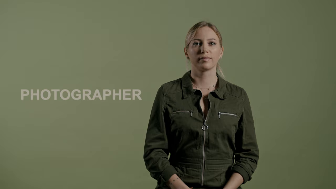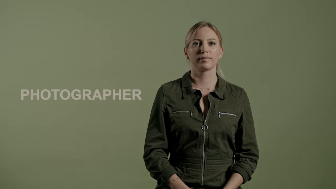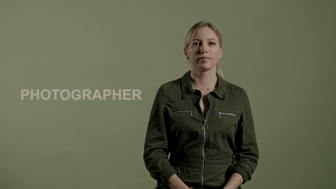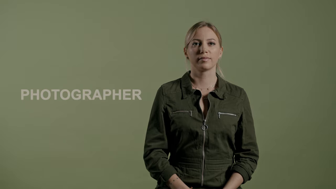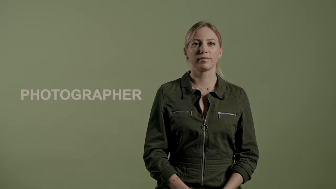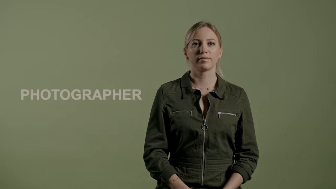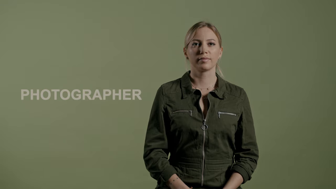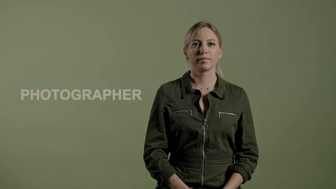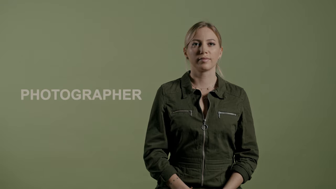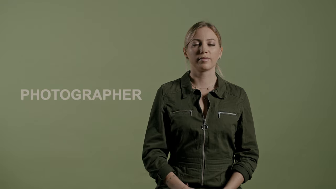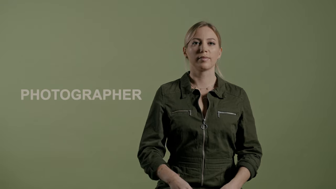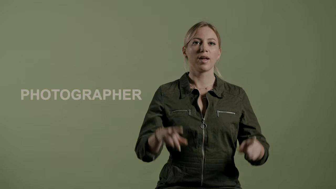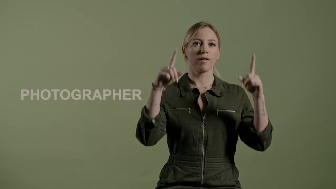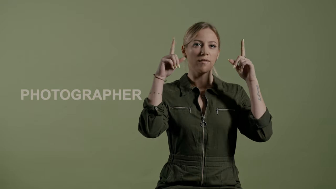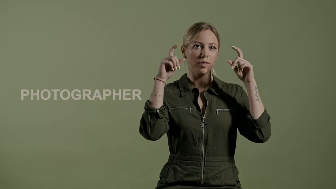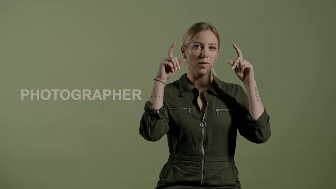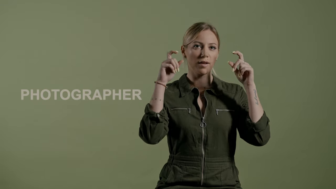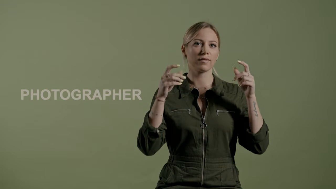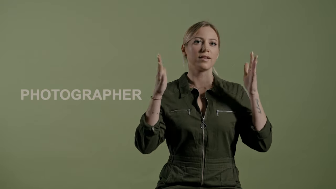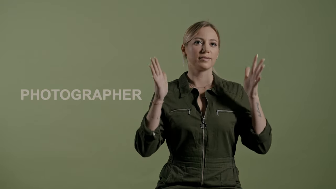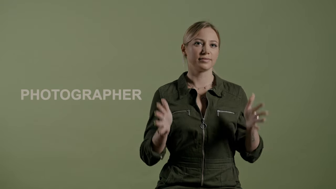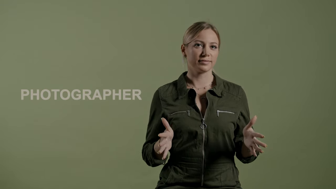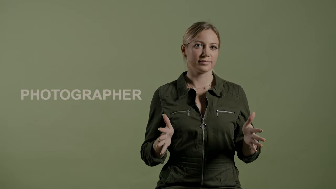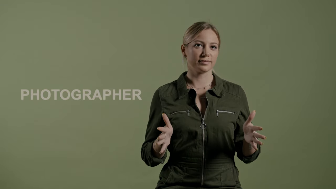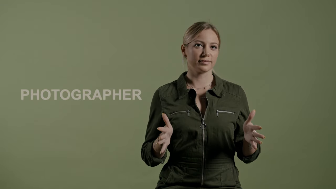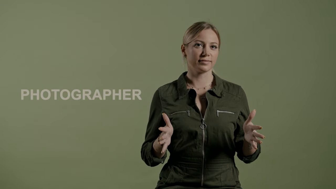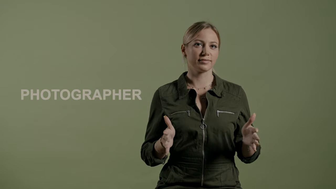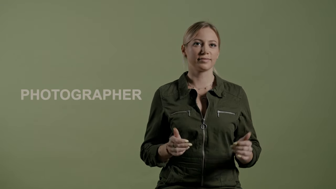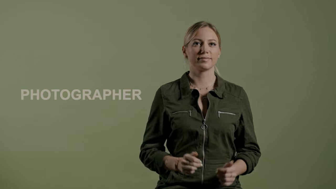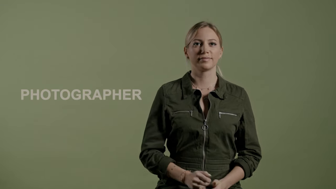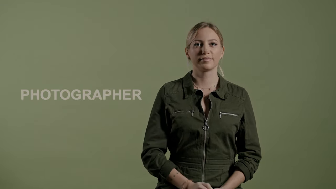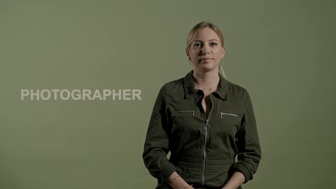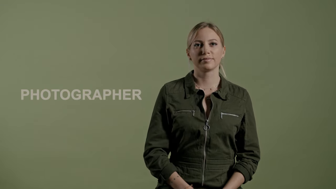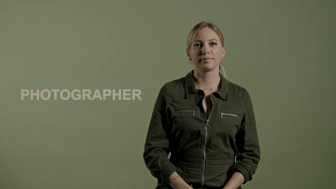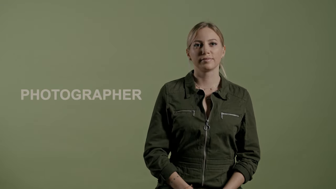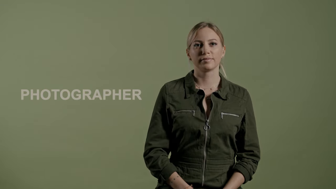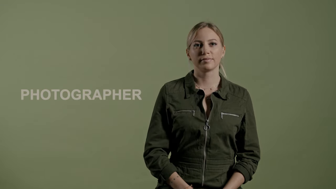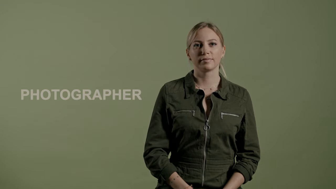Photographer